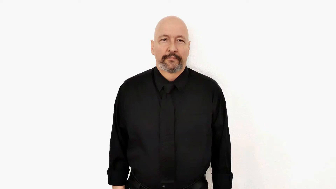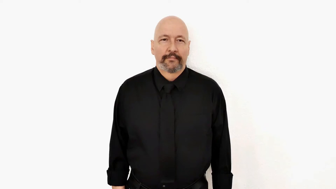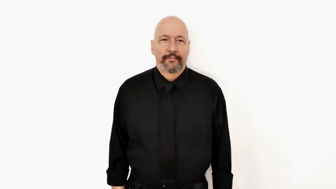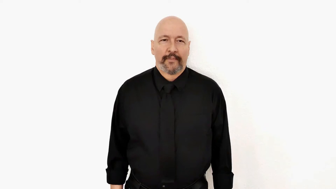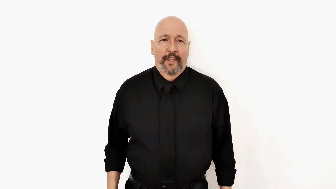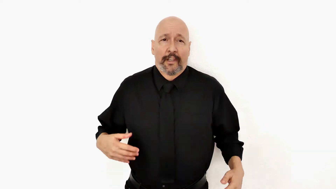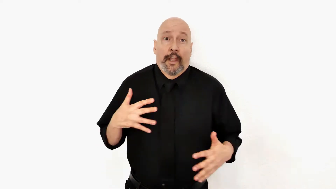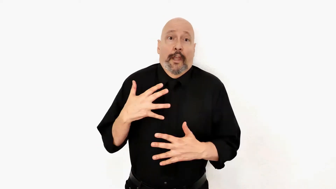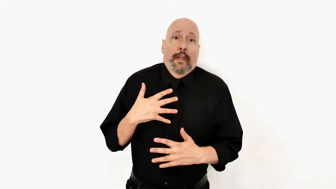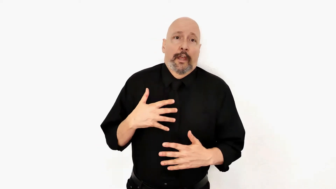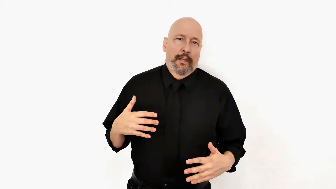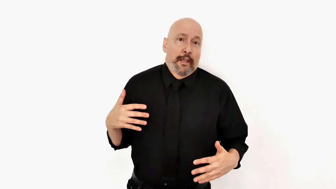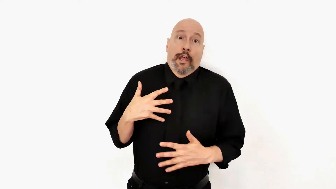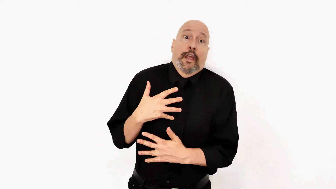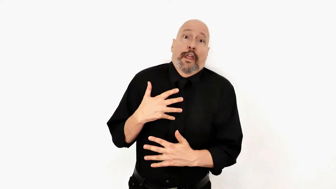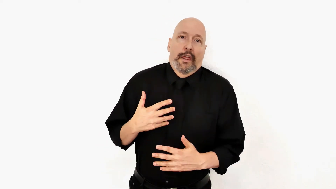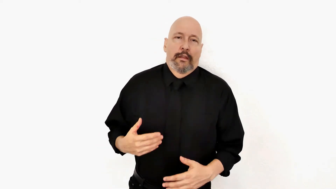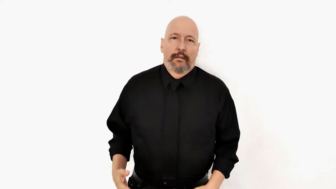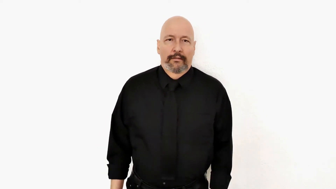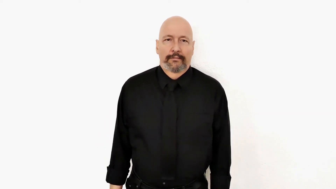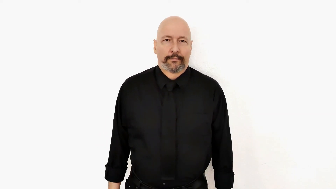keeps being AFRAID++ [5h-version] [keeps being afraid / fear / scared]